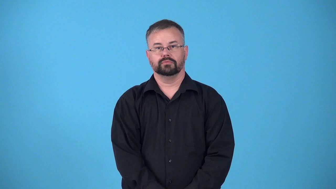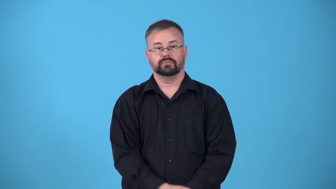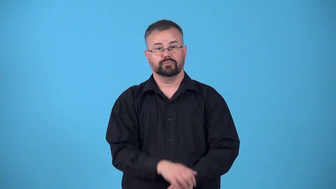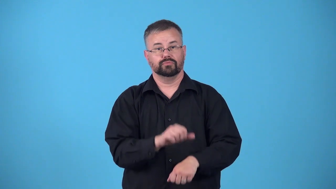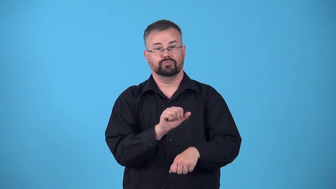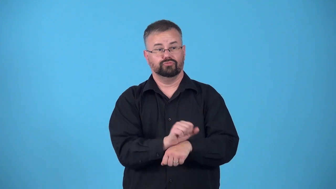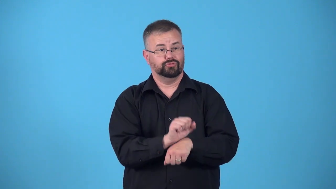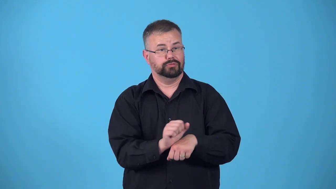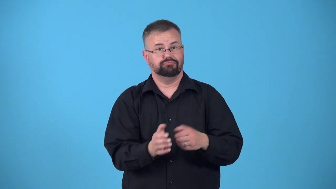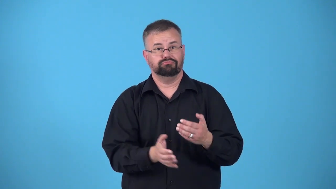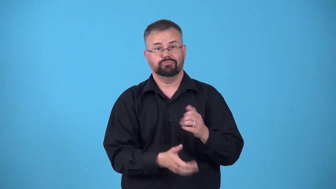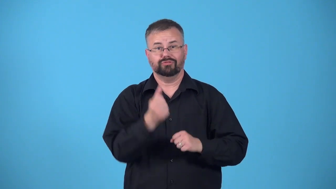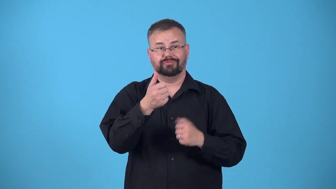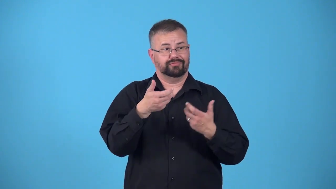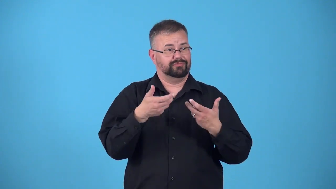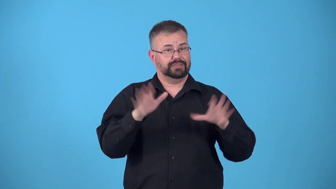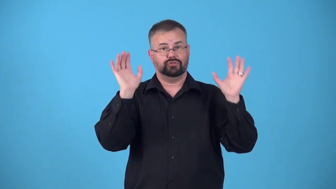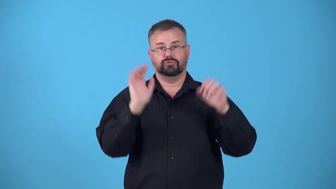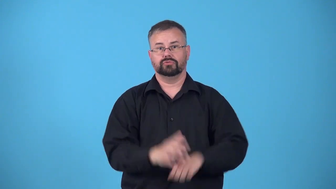well ahead in your work